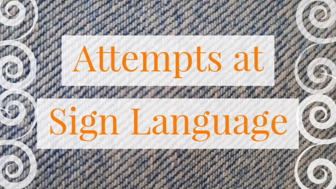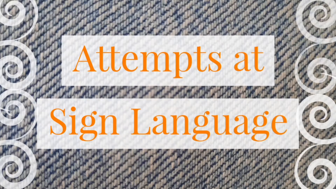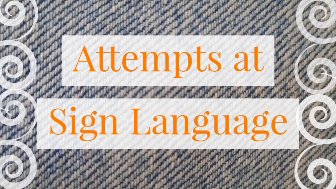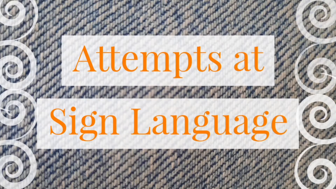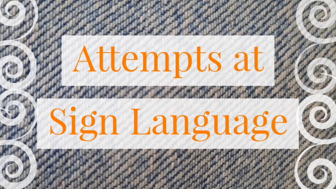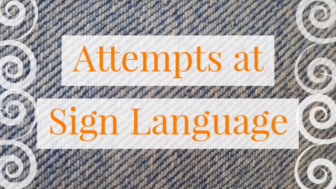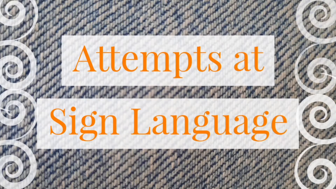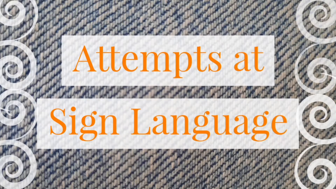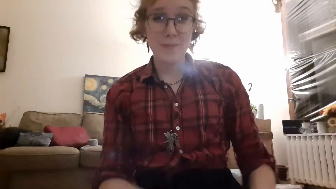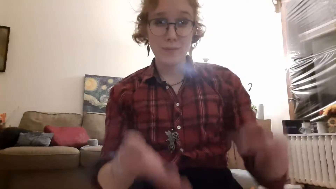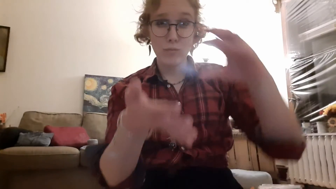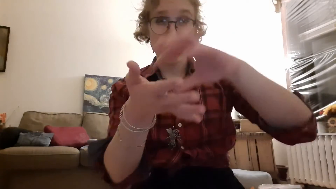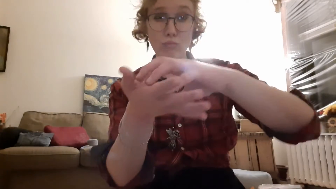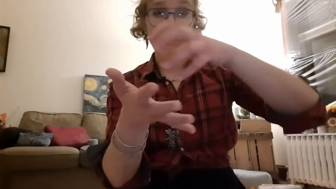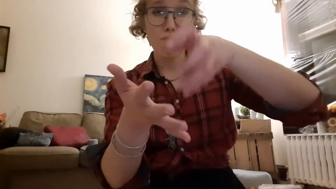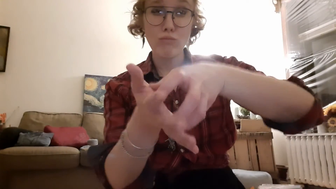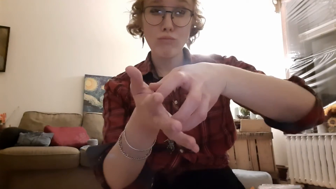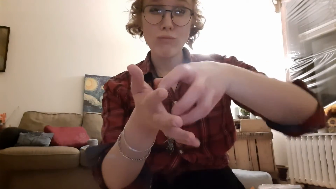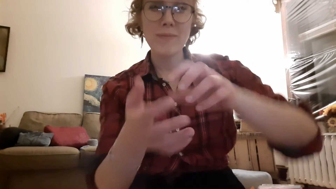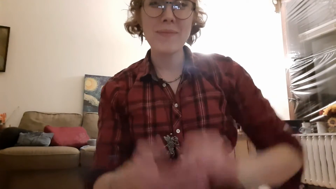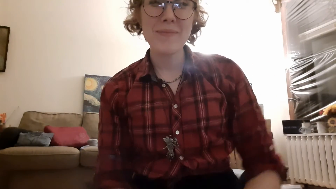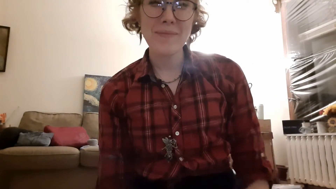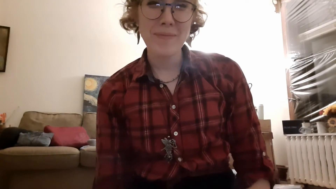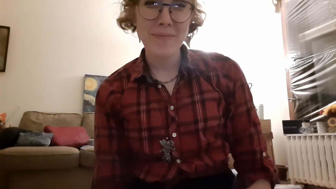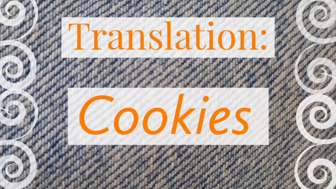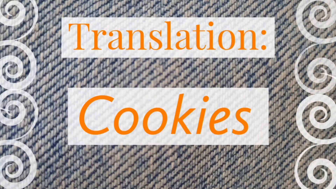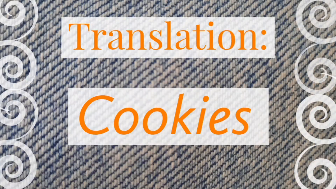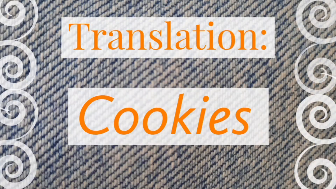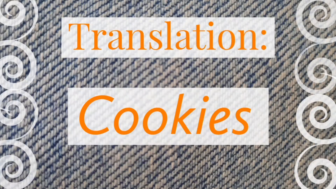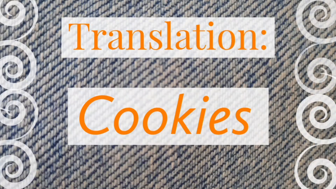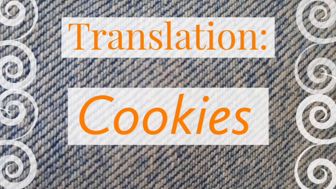Cookies